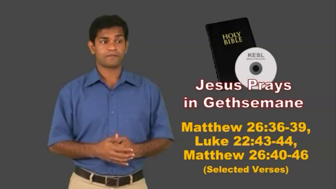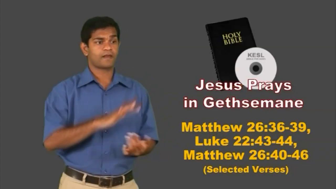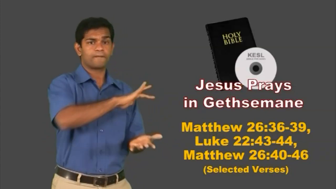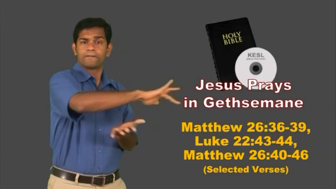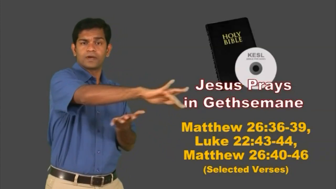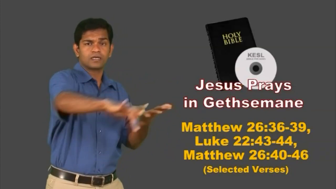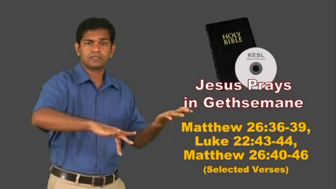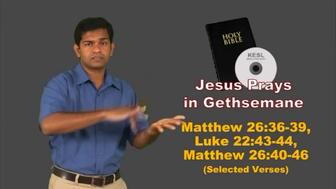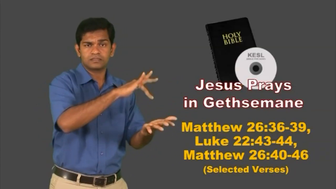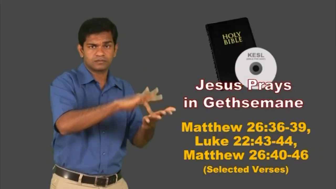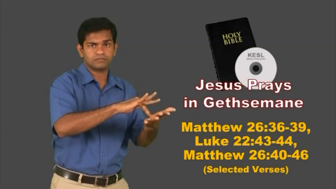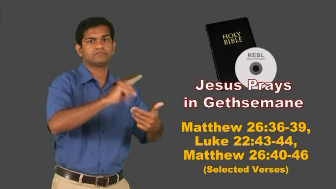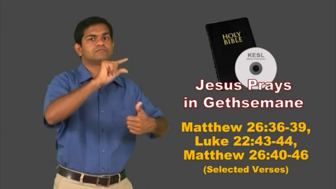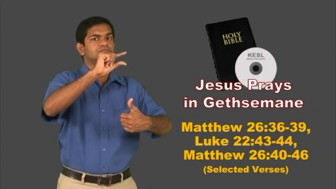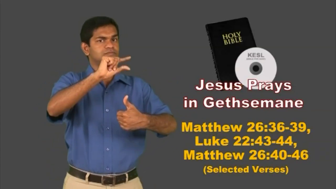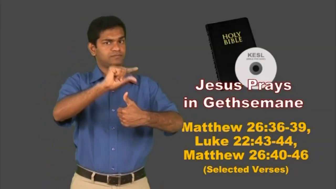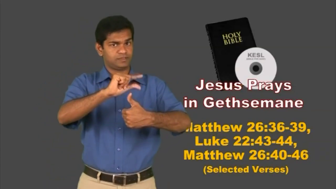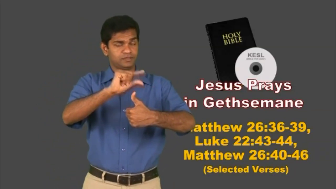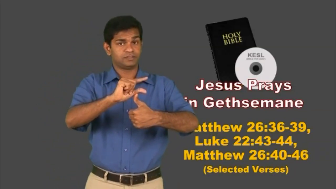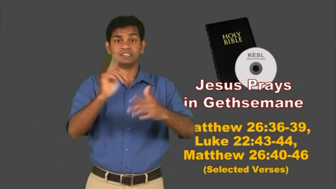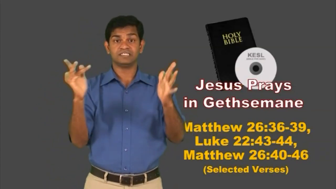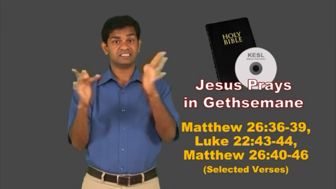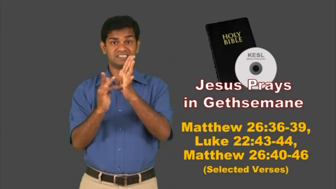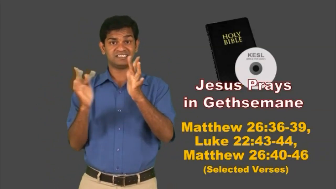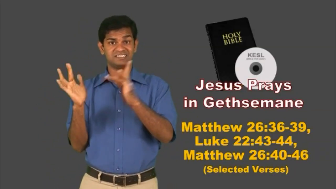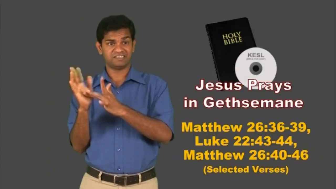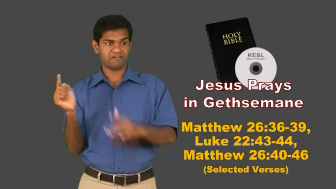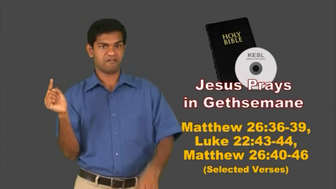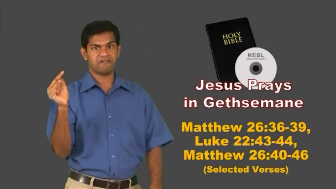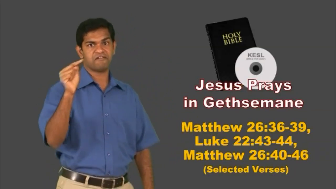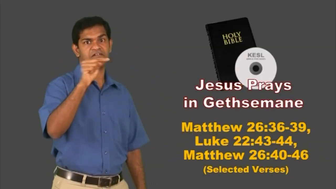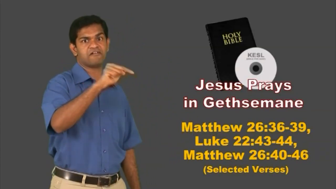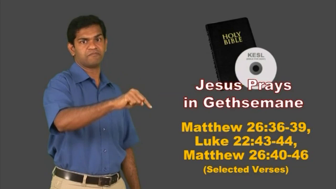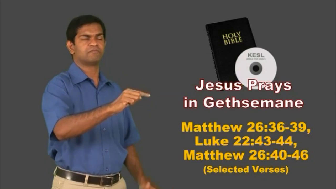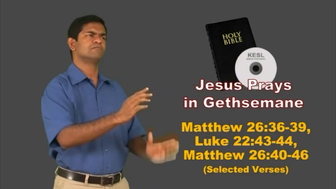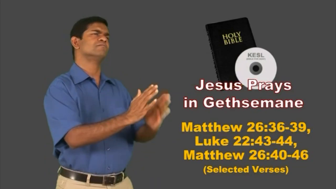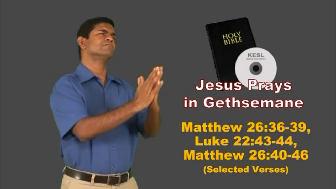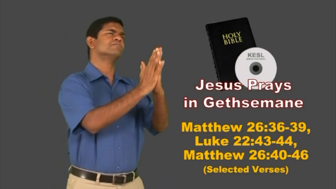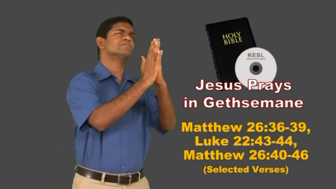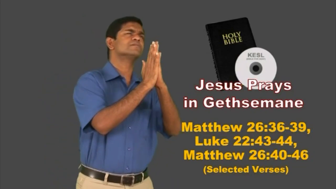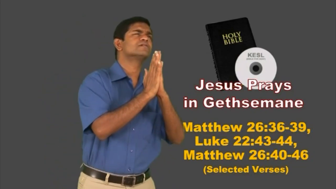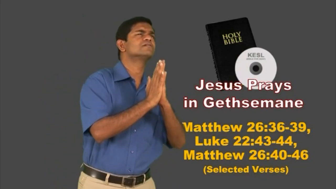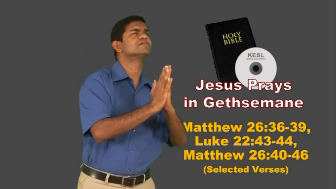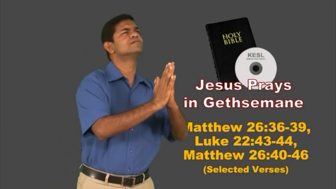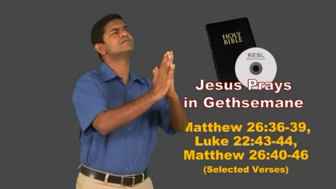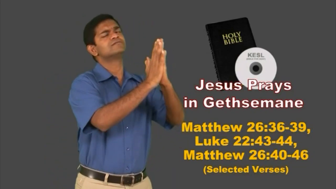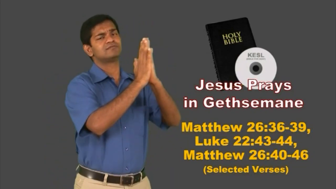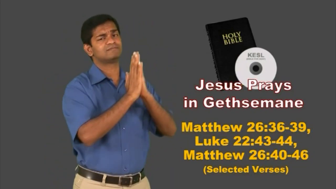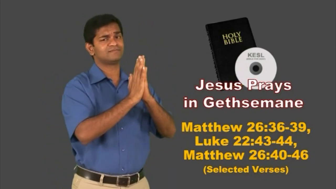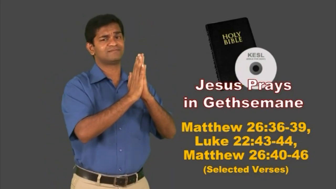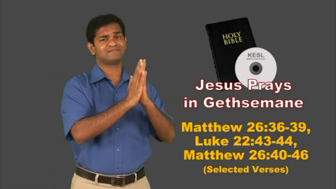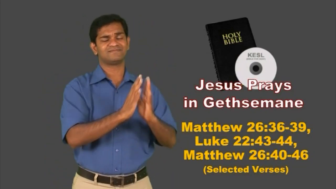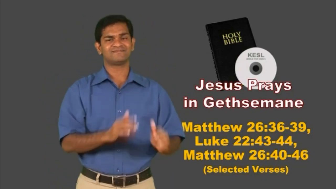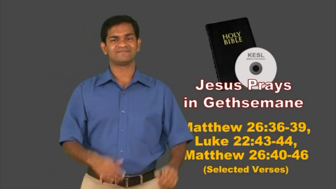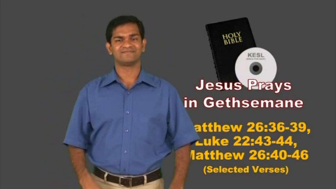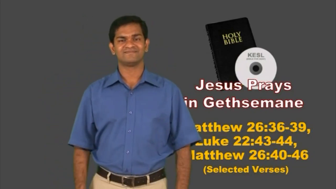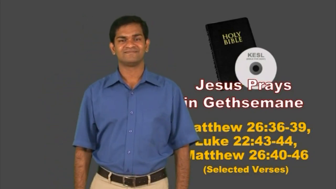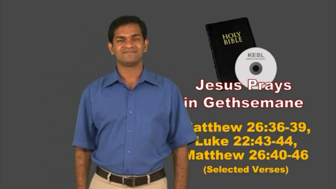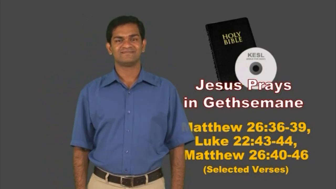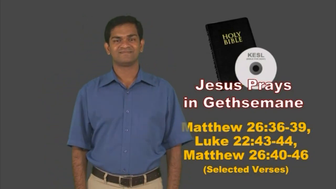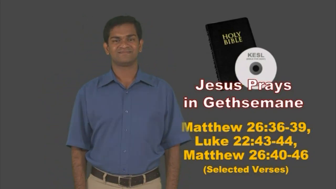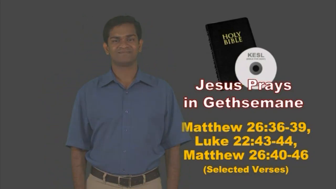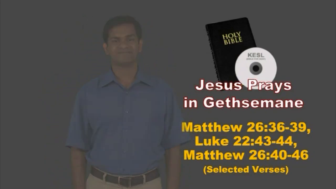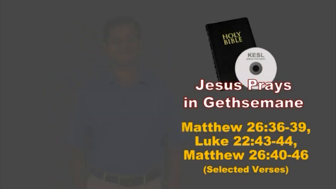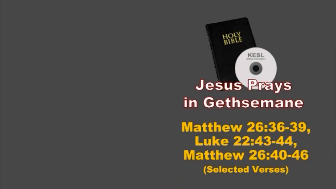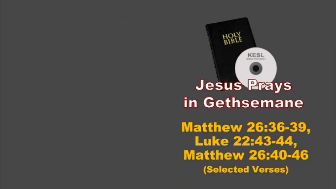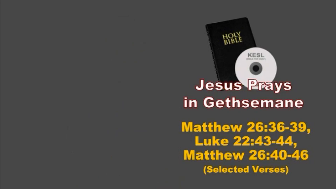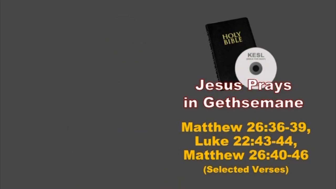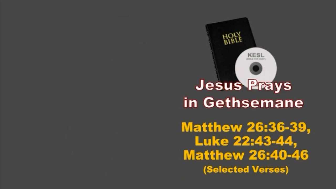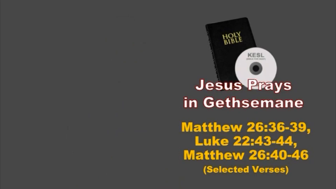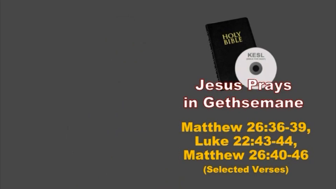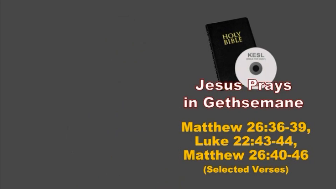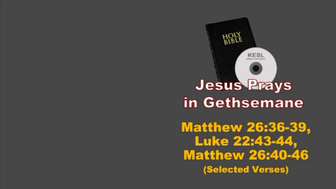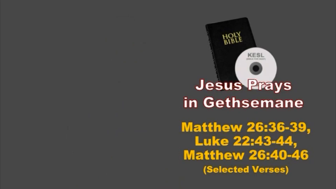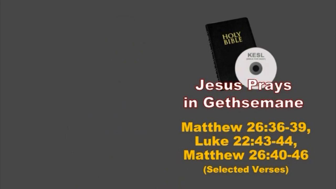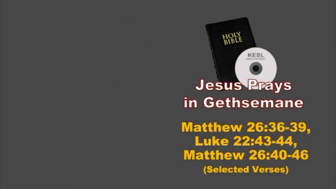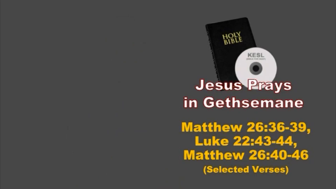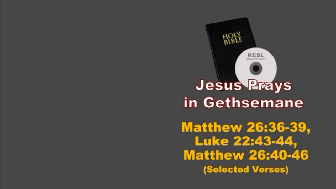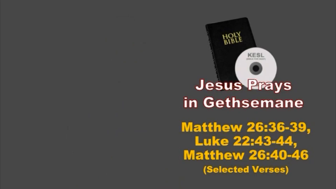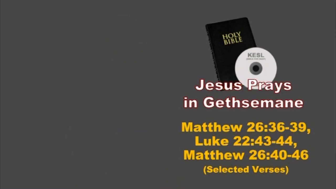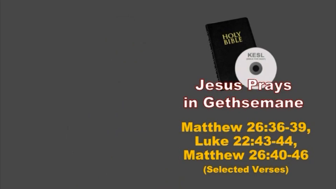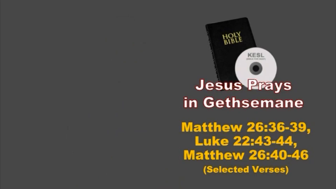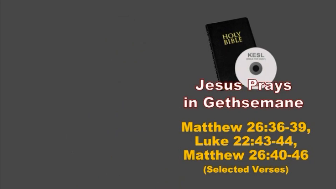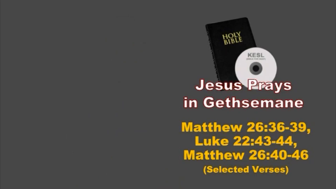Jesus Prays in Gethsemane